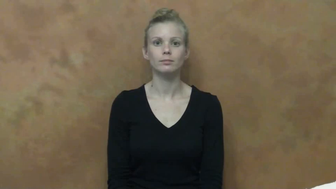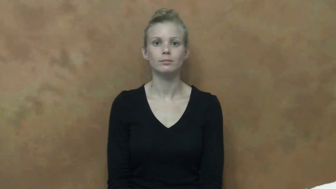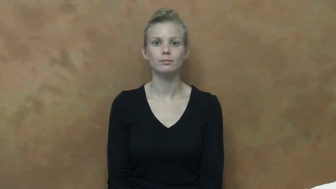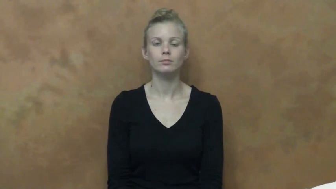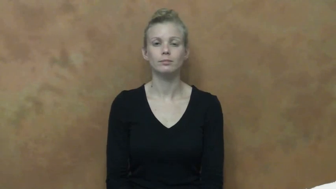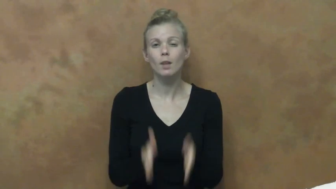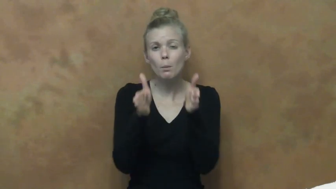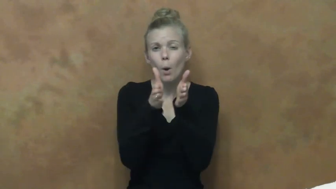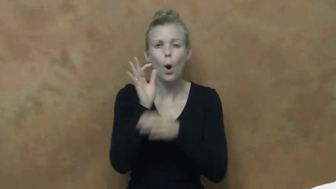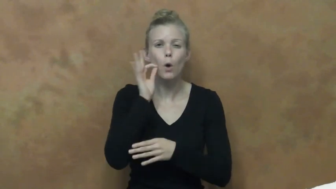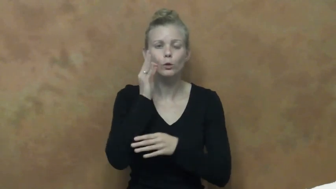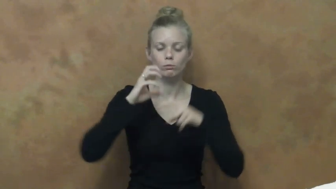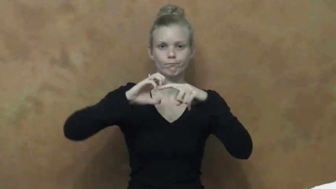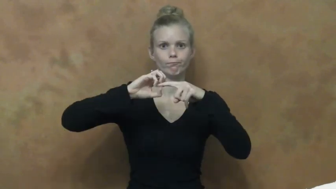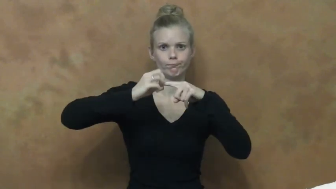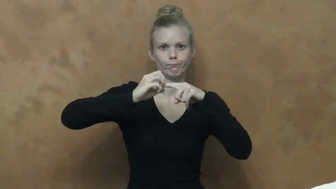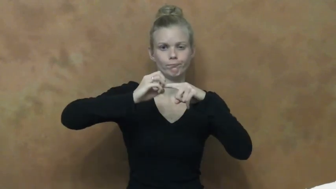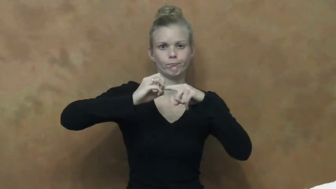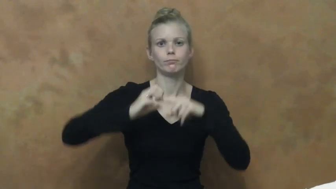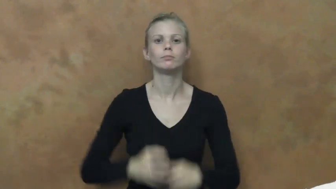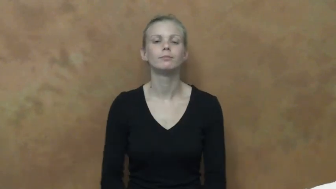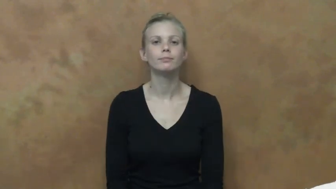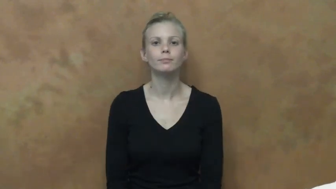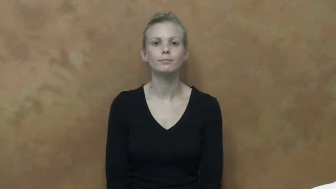berry